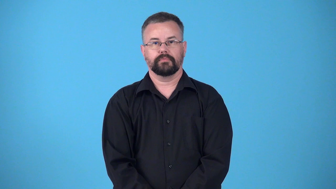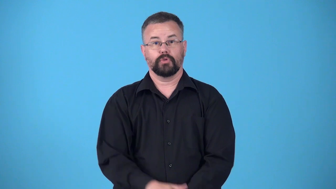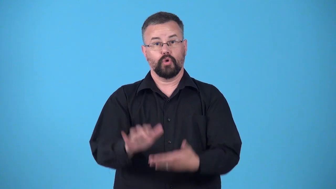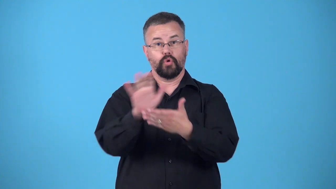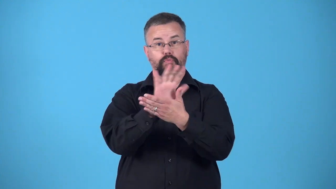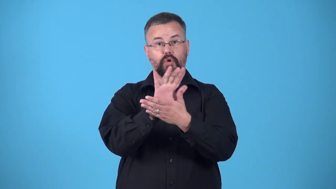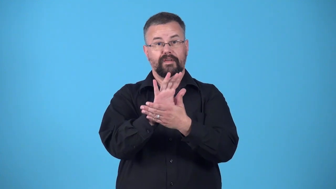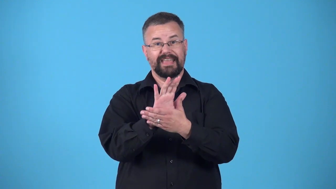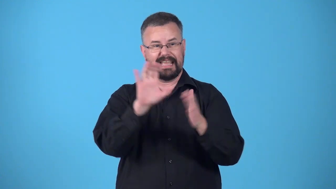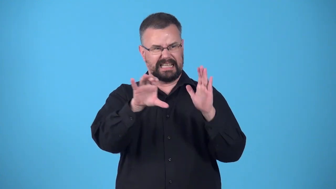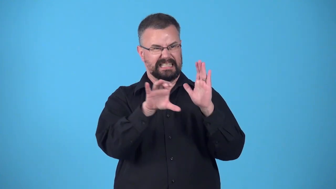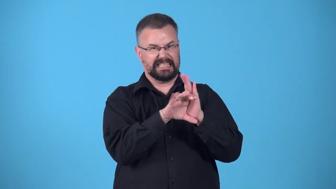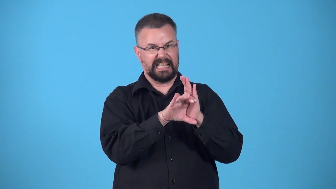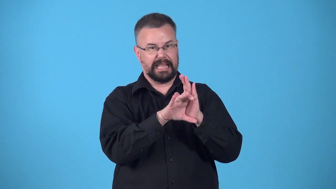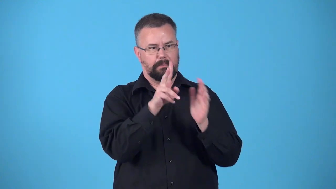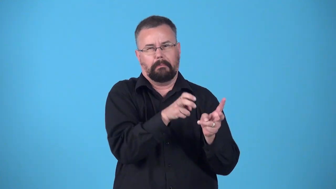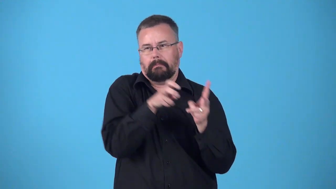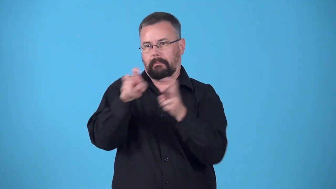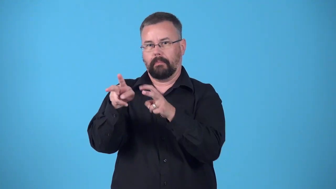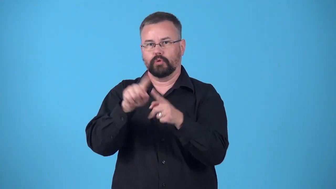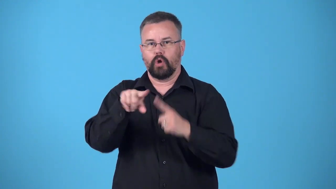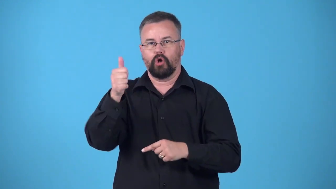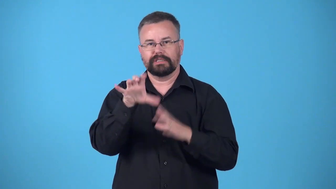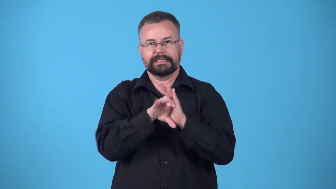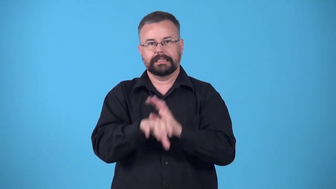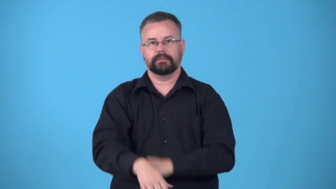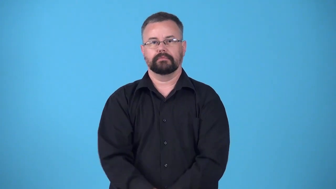cut,cut away